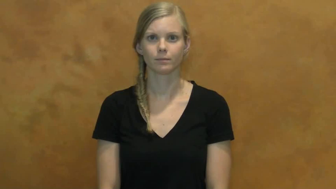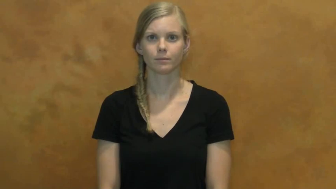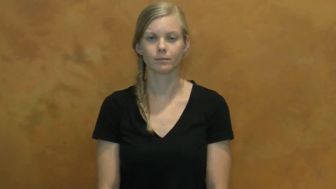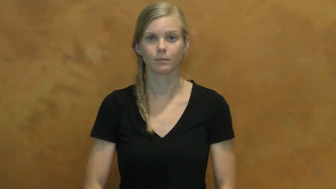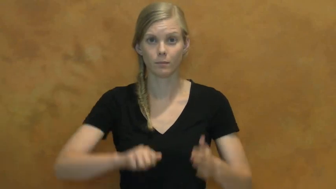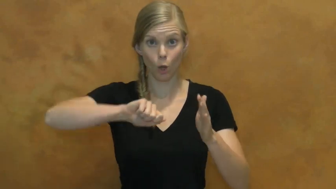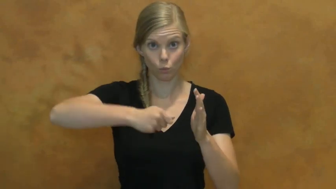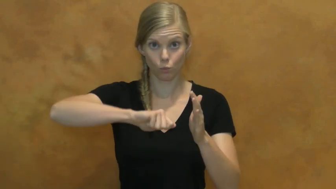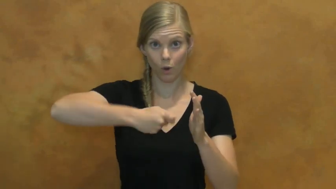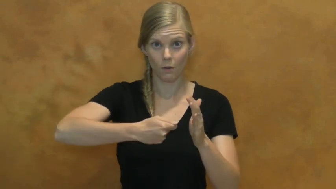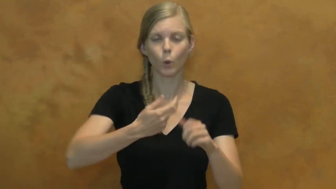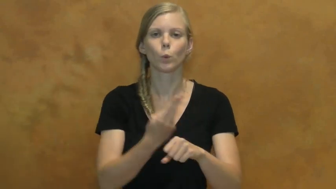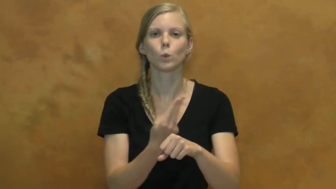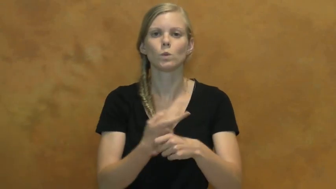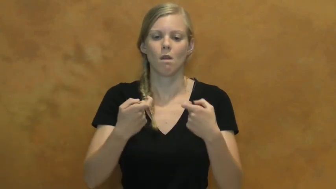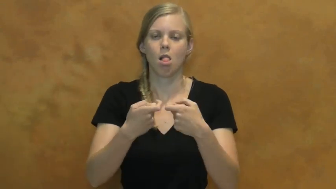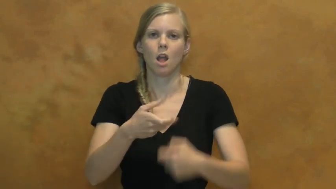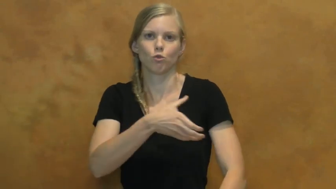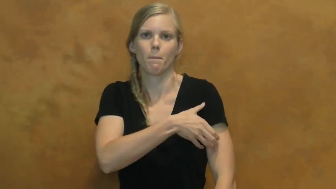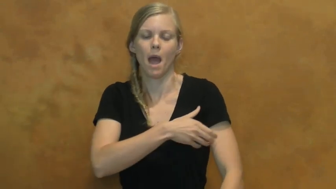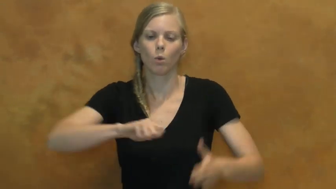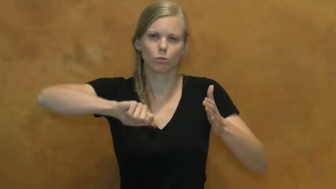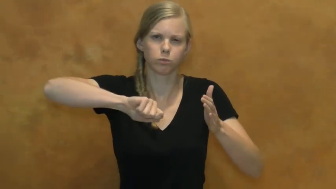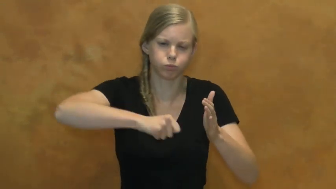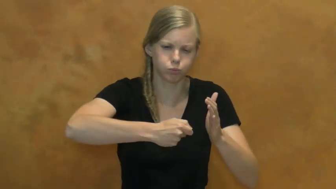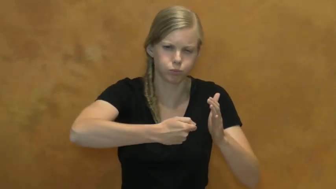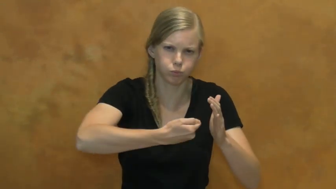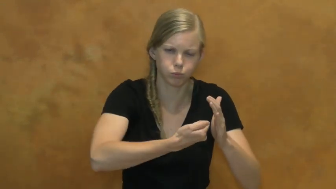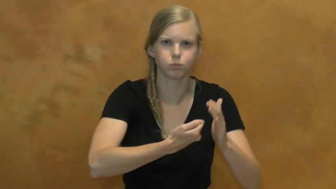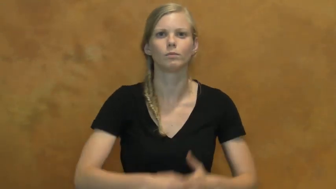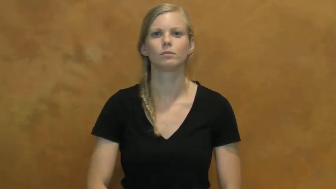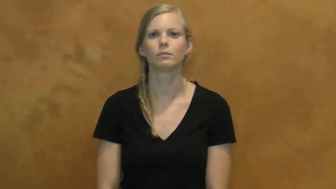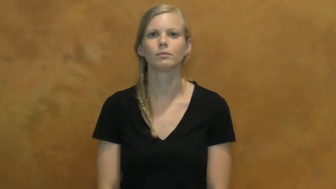electric screwdriver